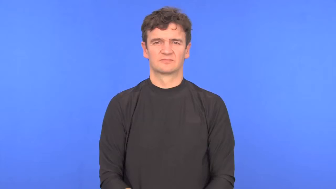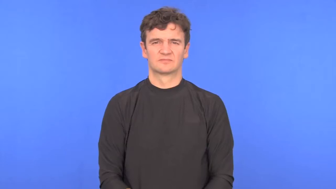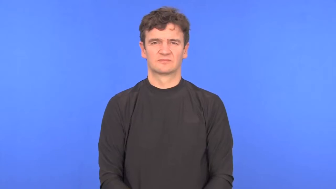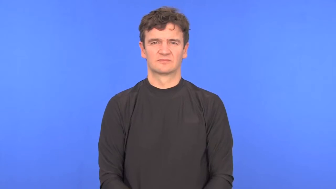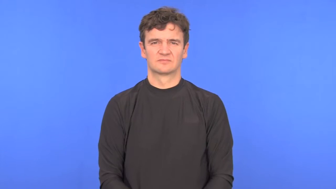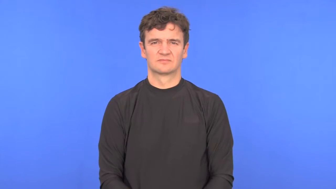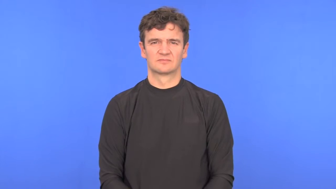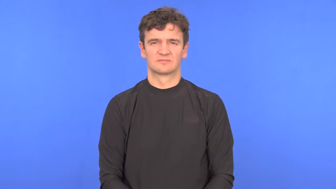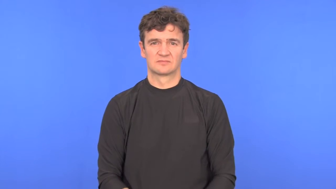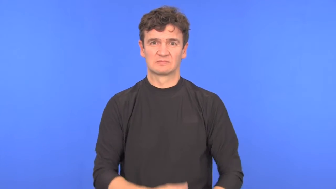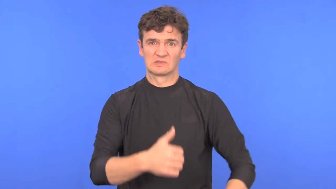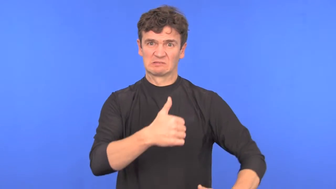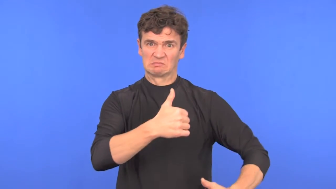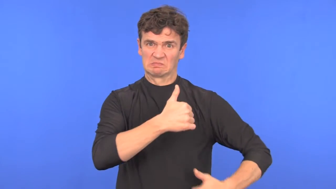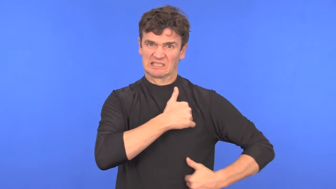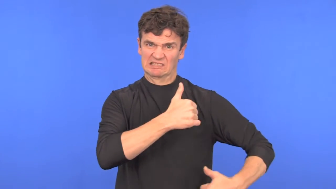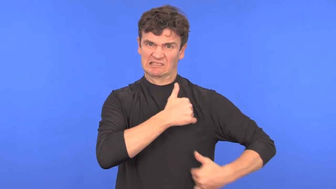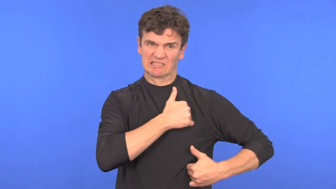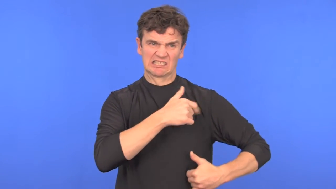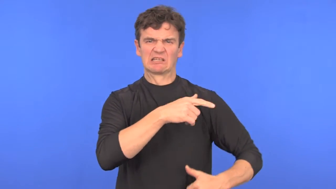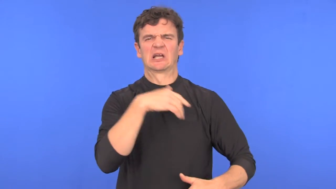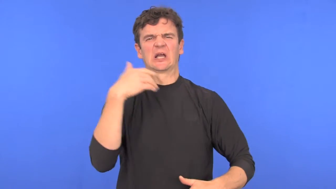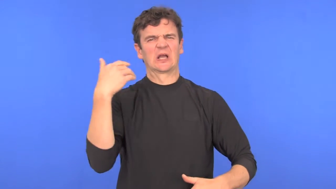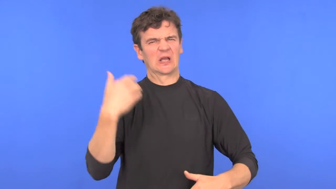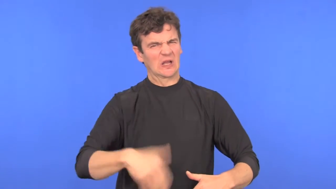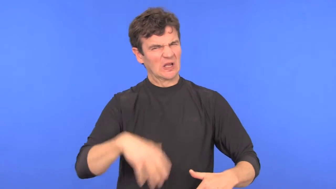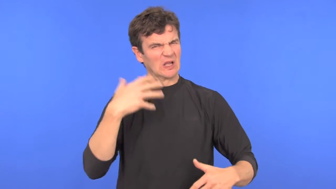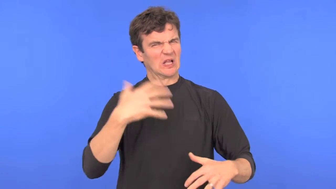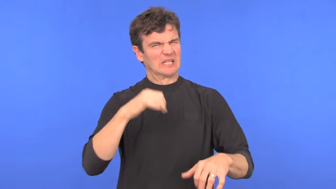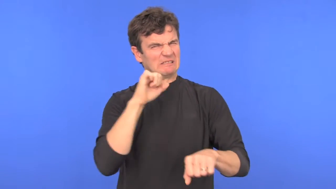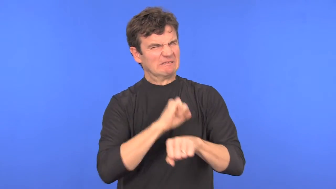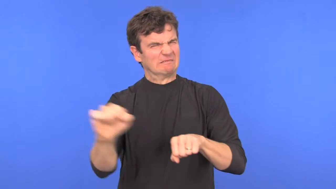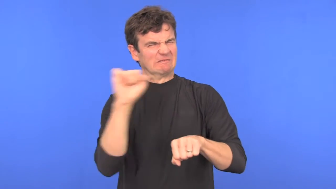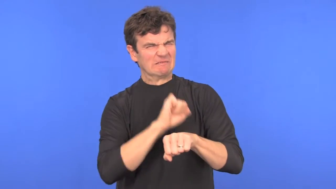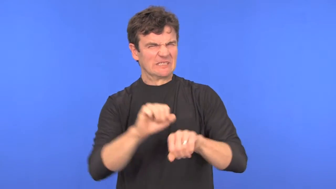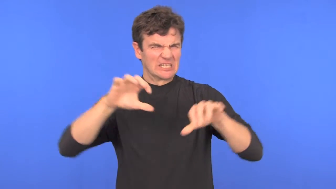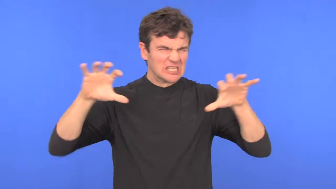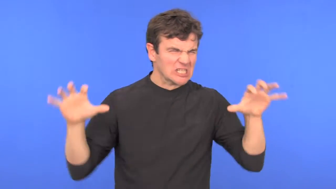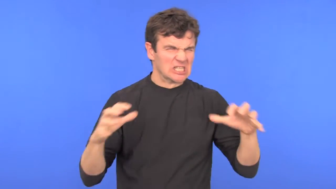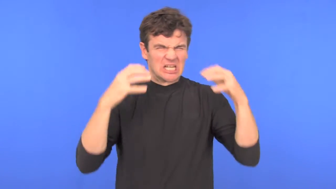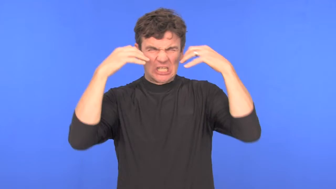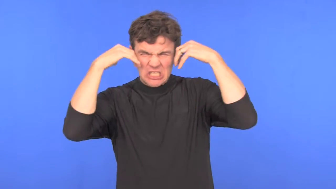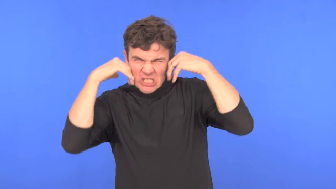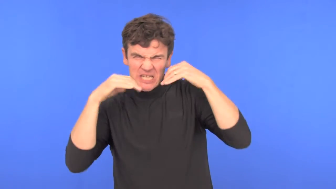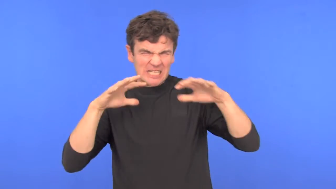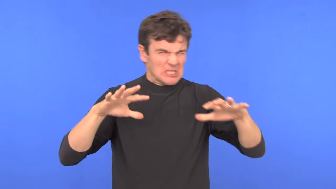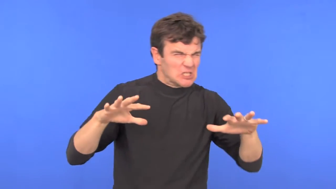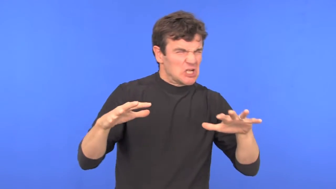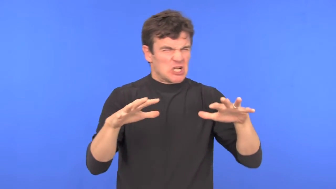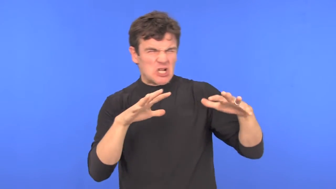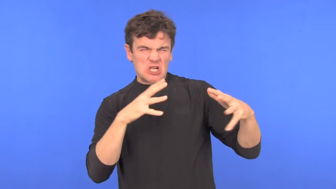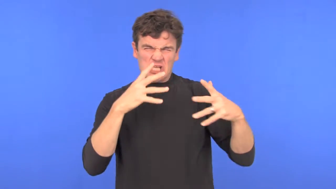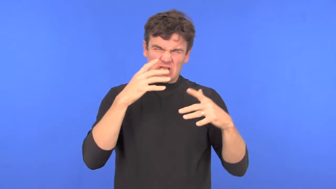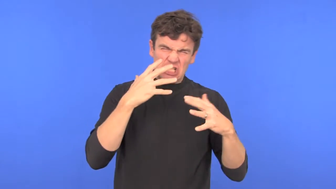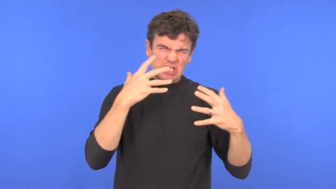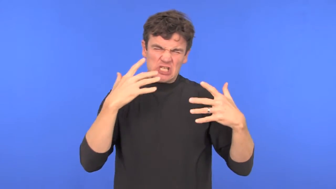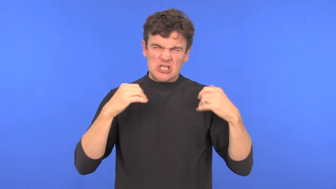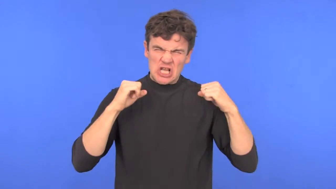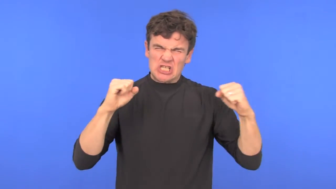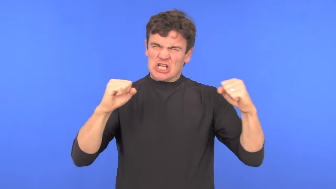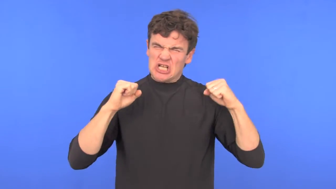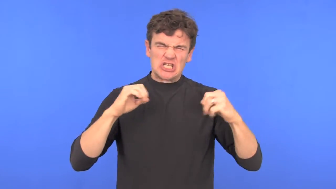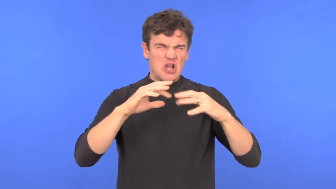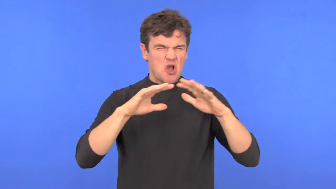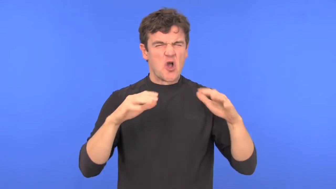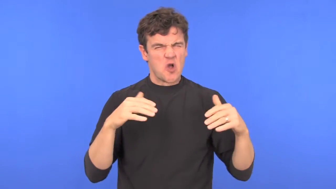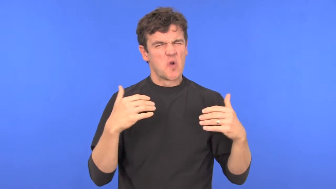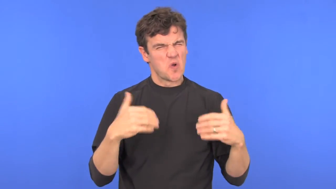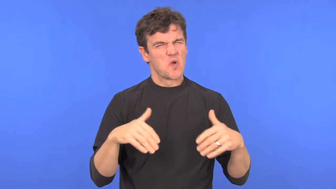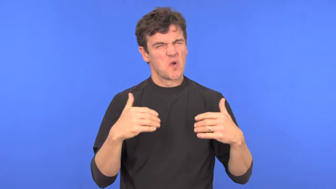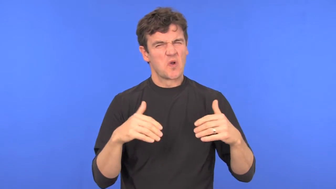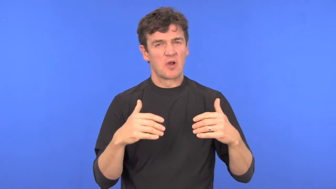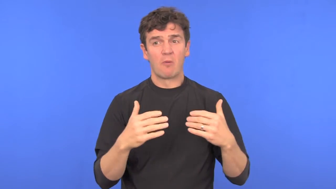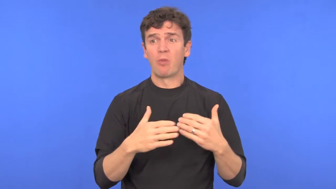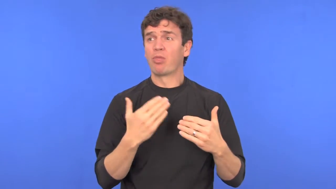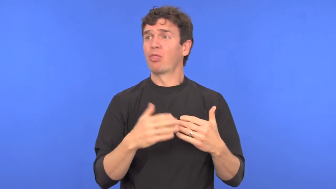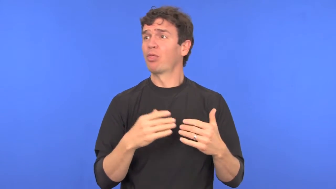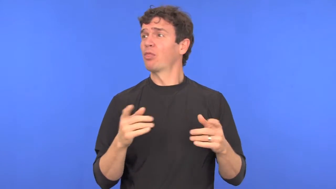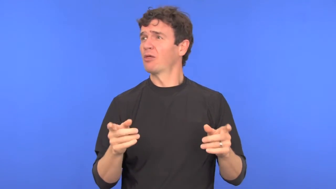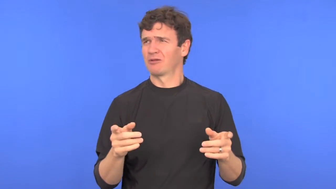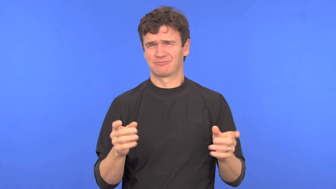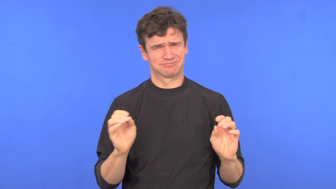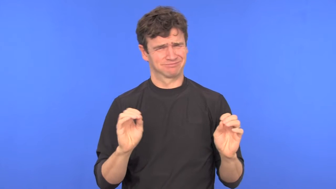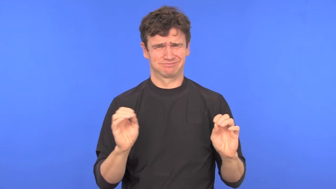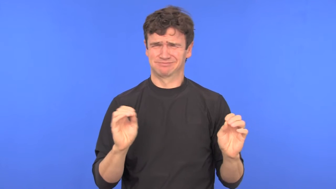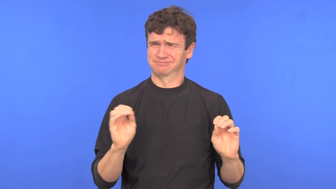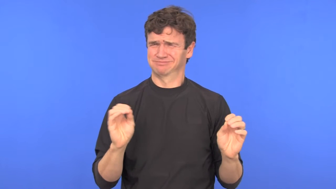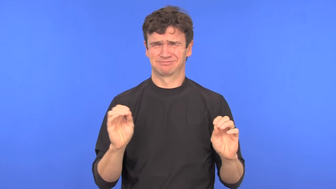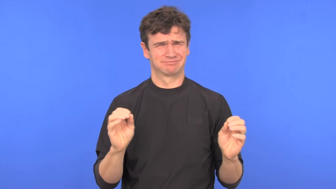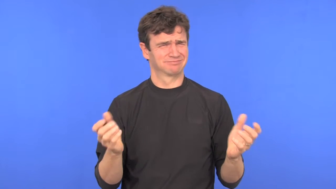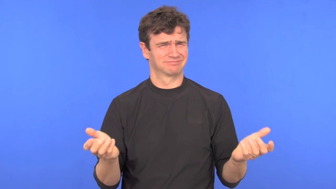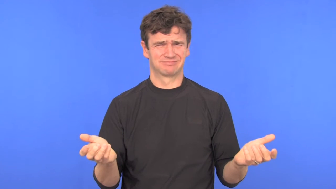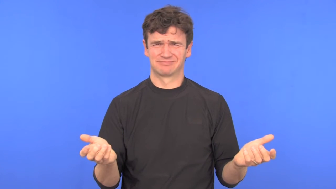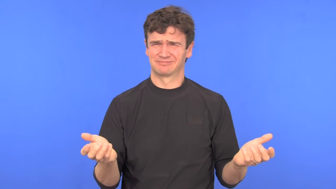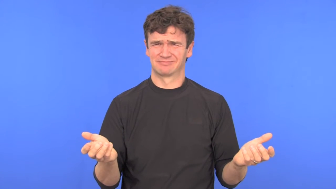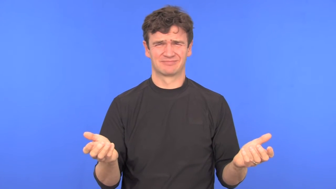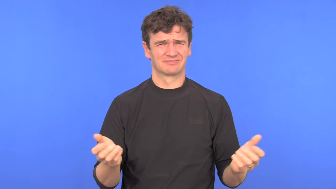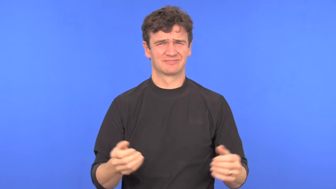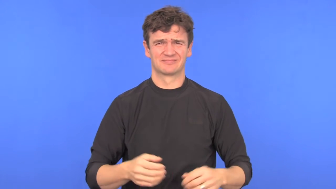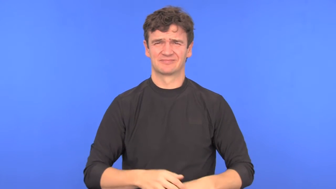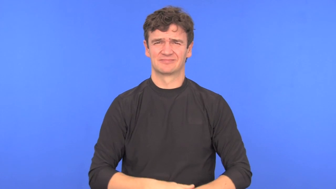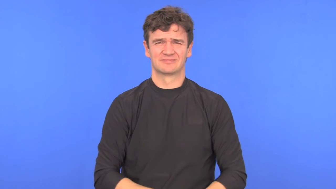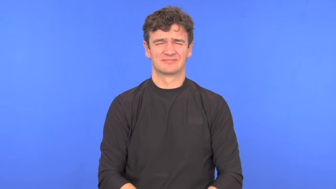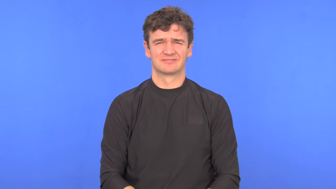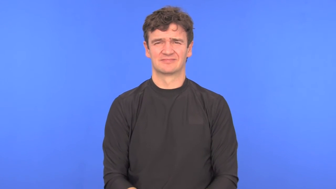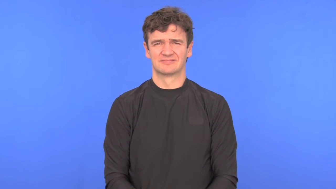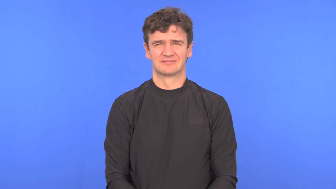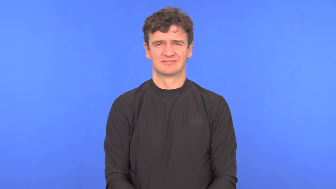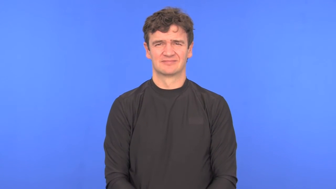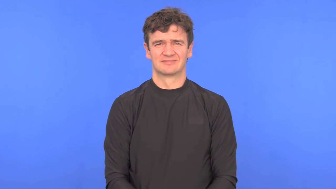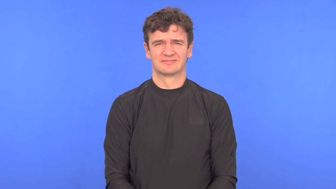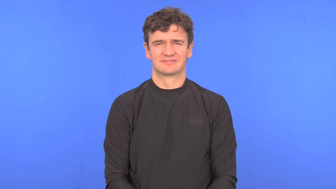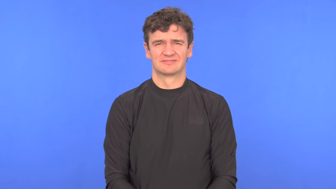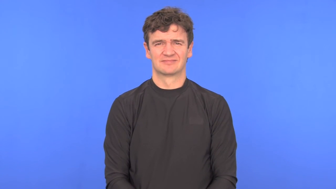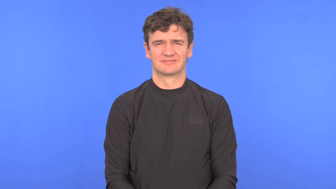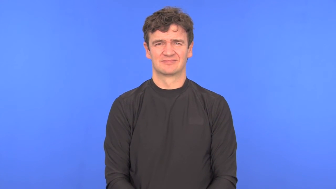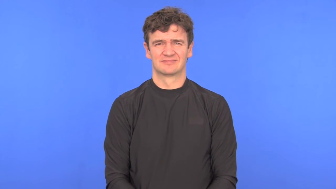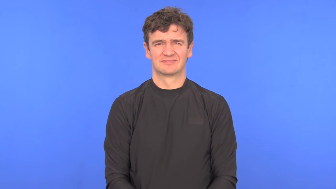OTHERWISE